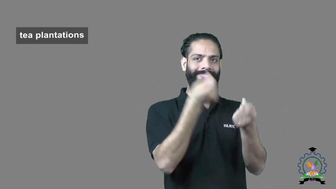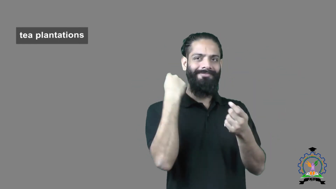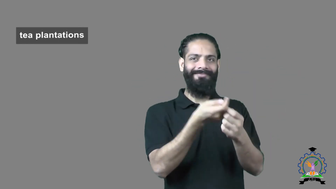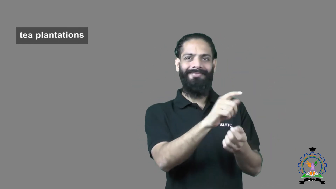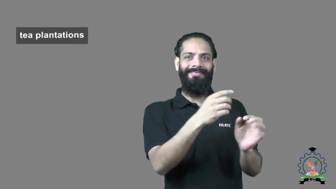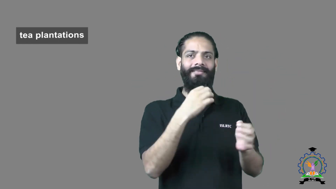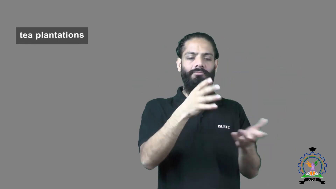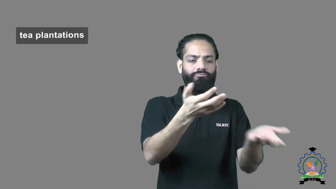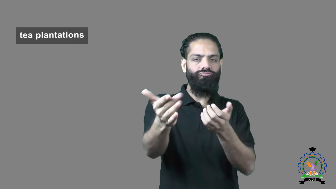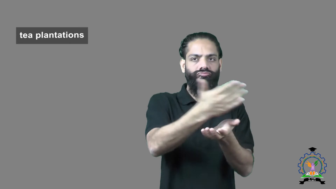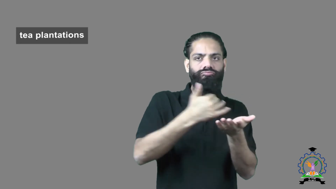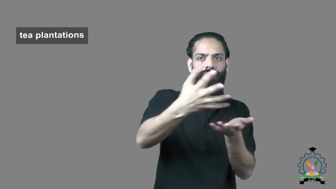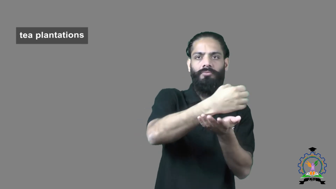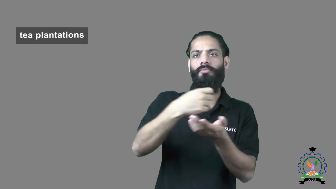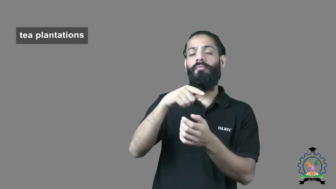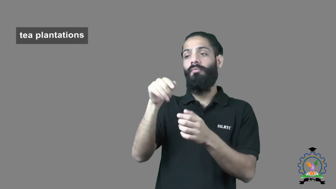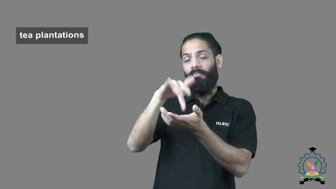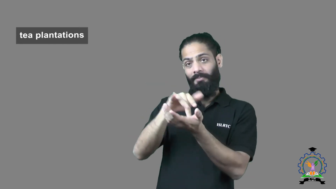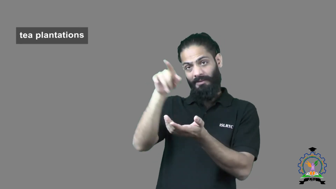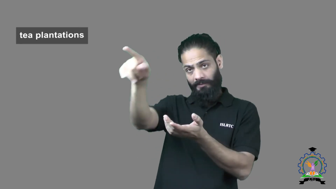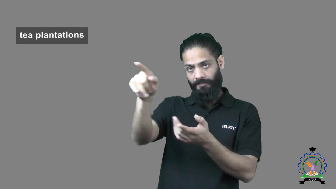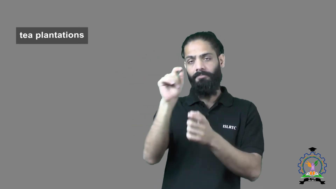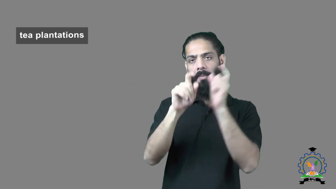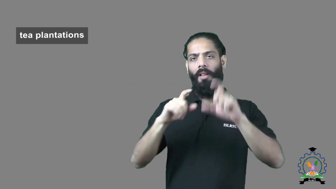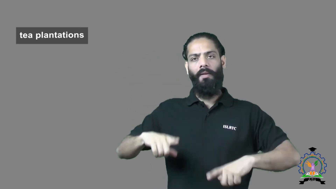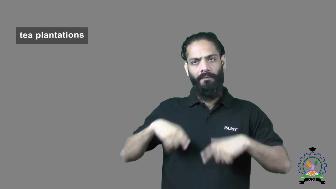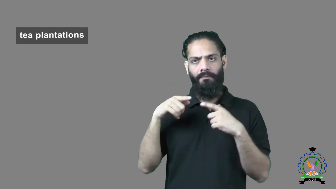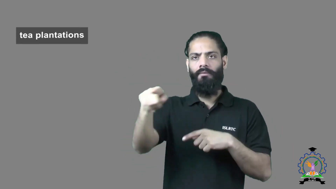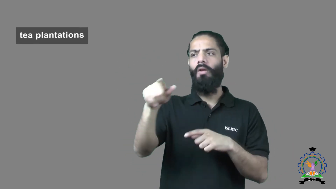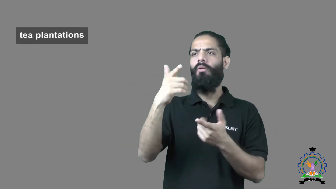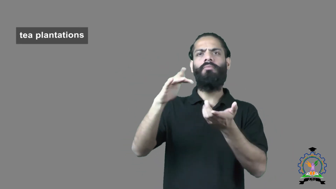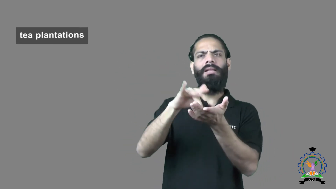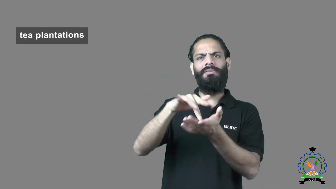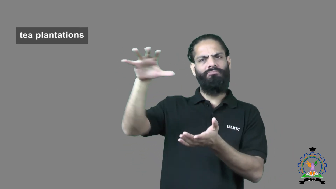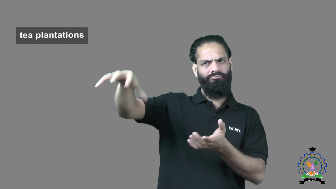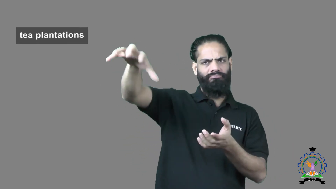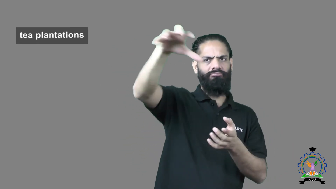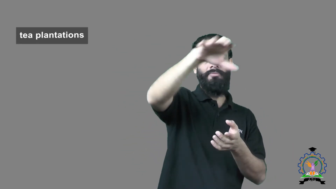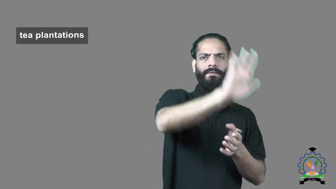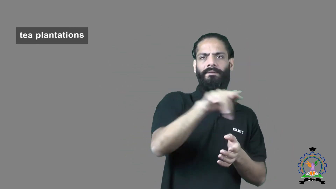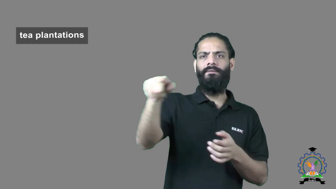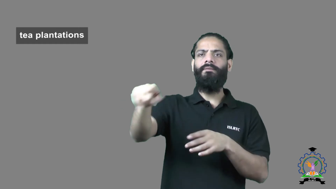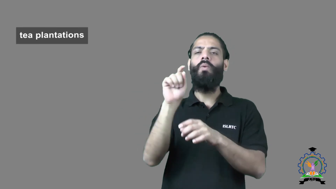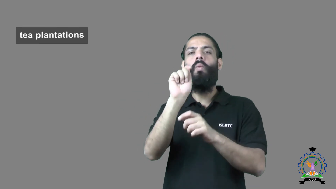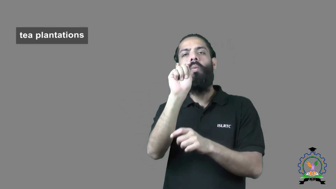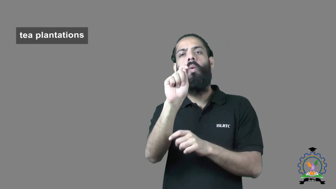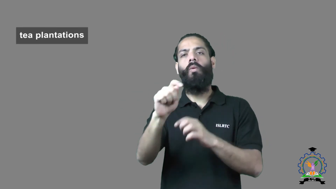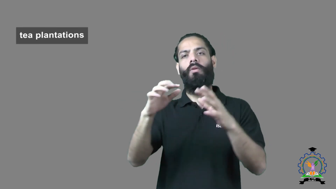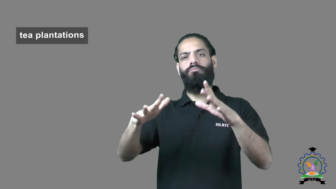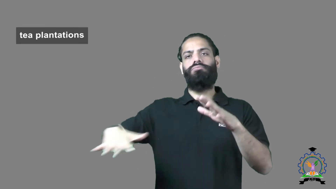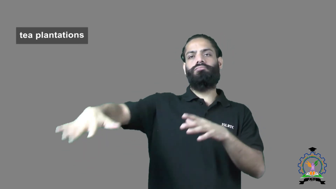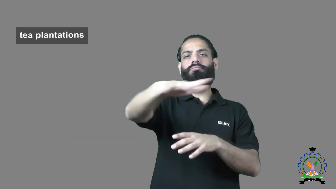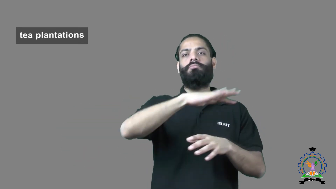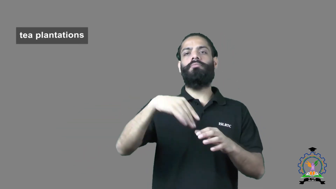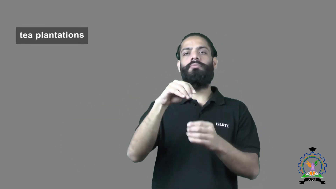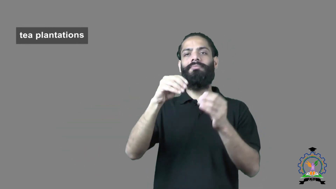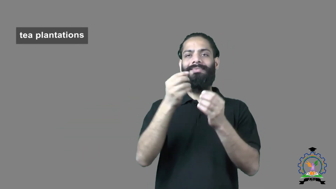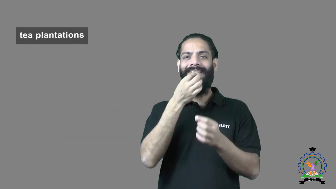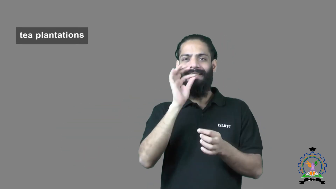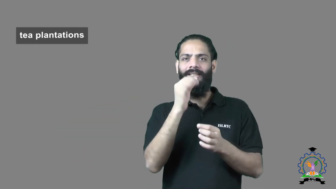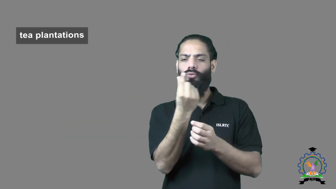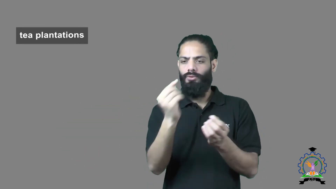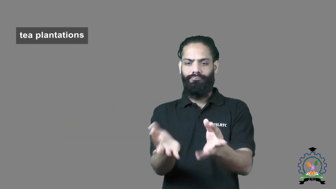tea plantations